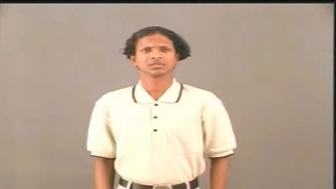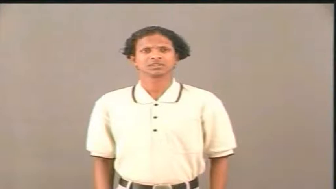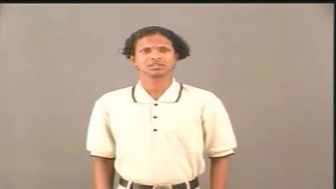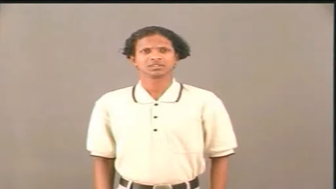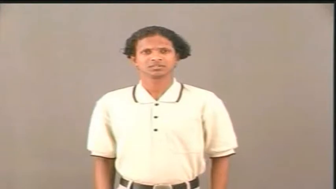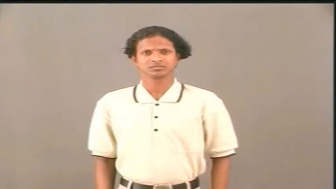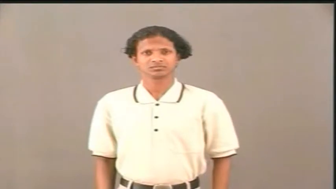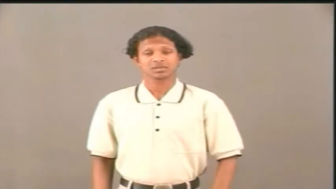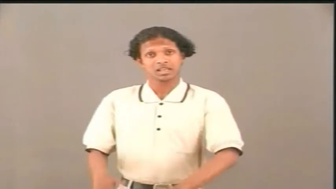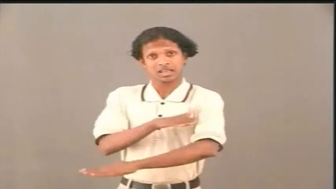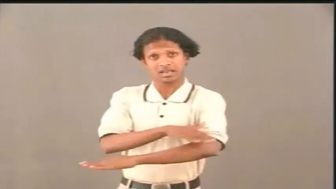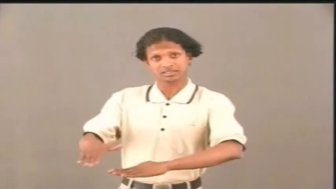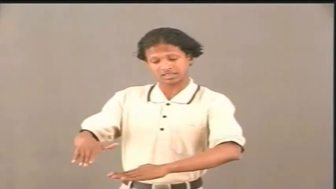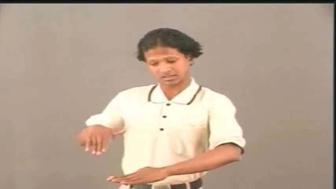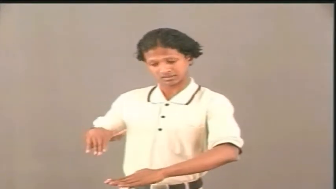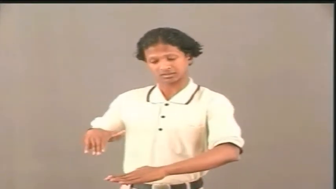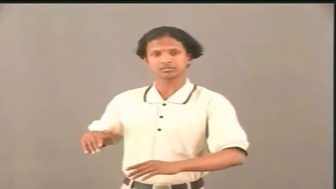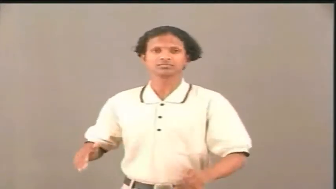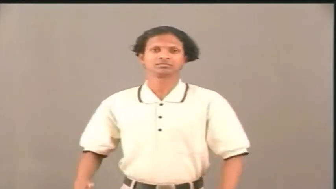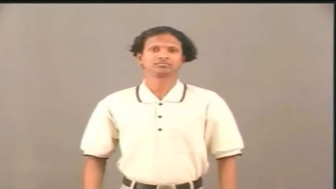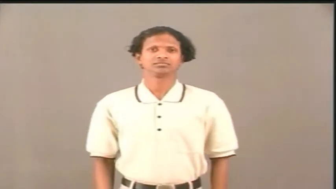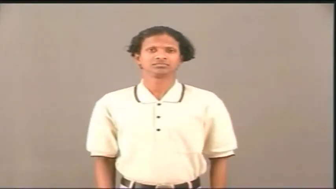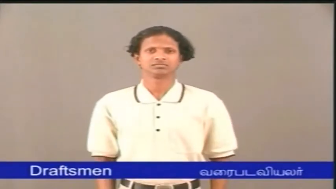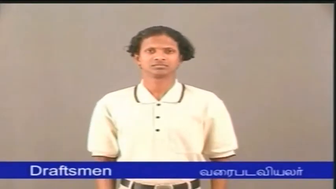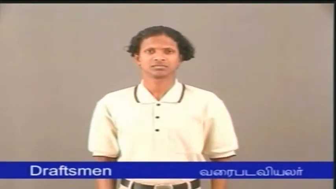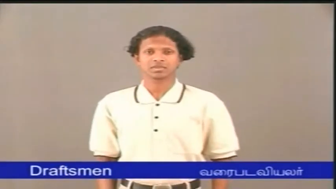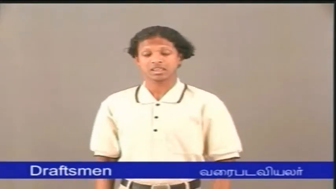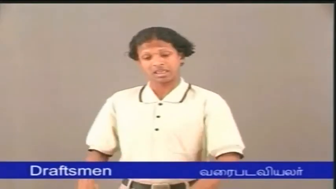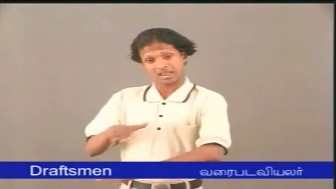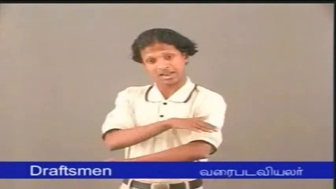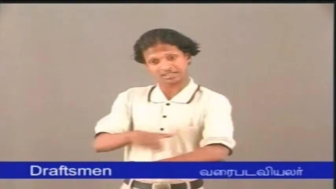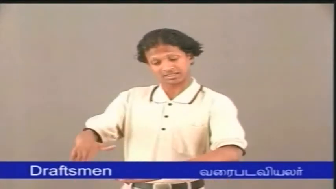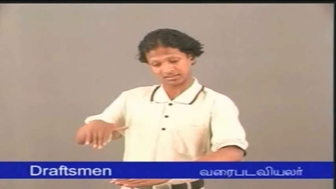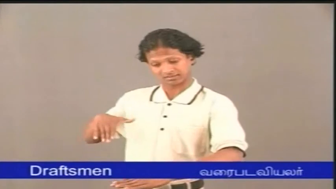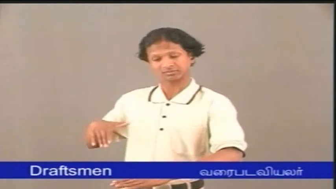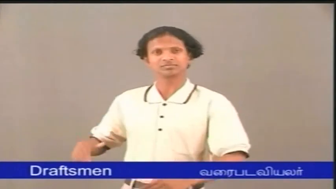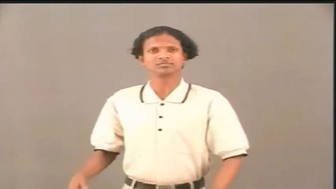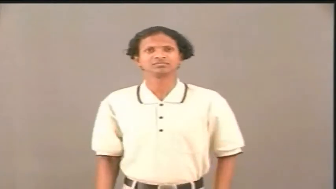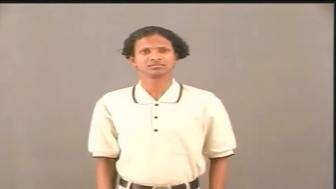draftsmen